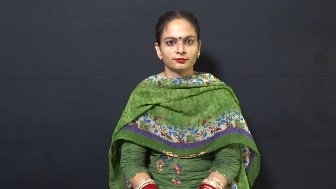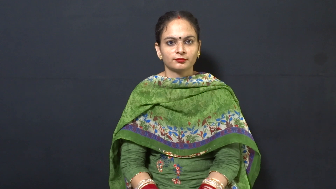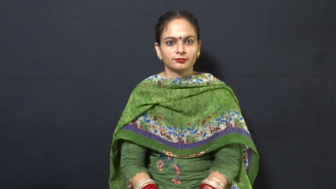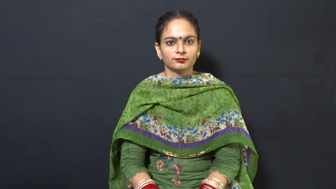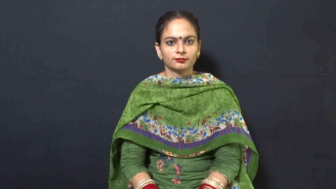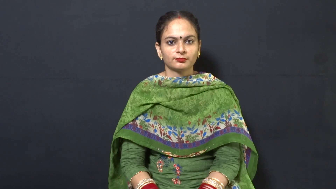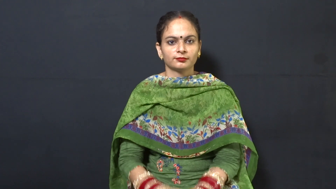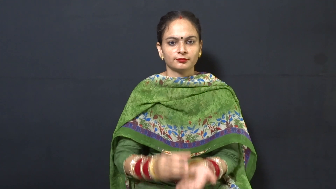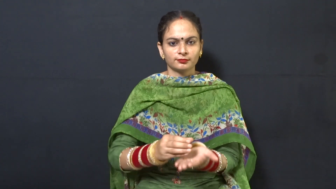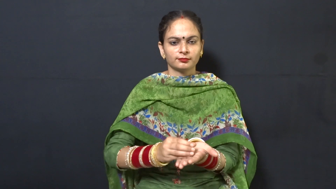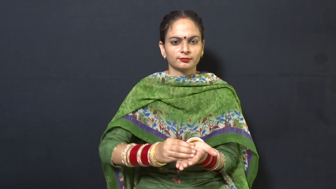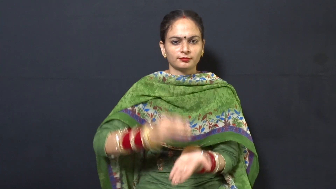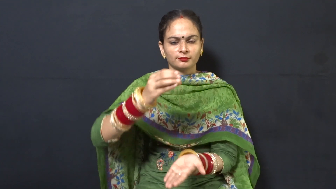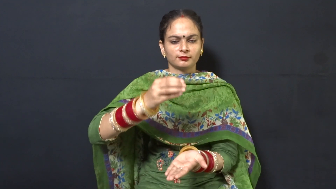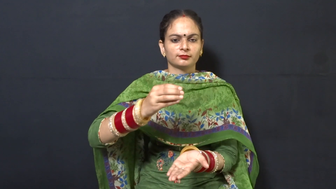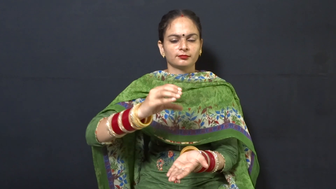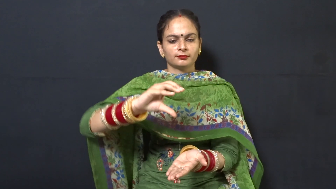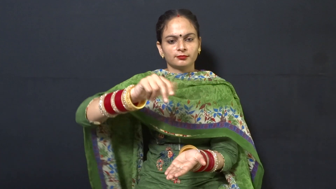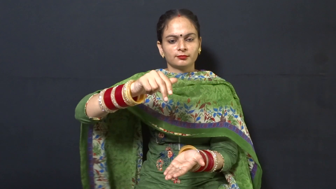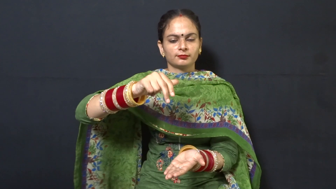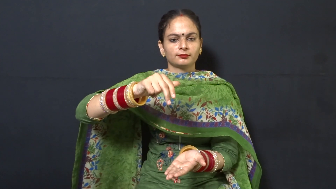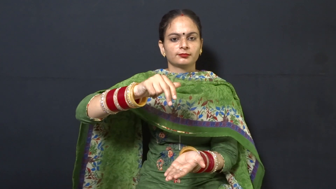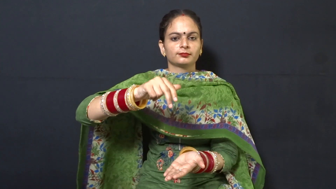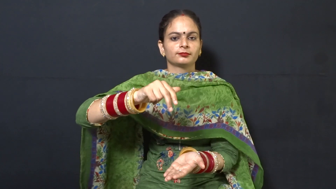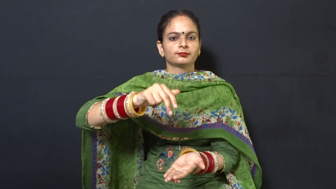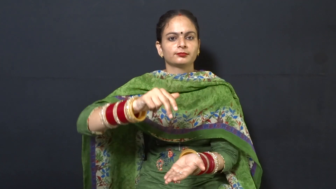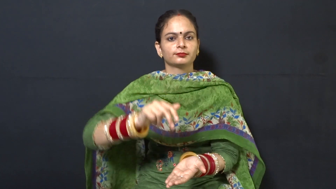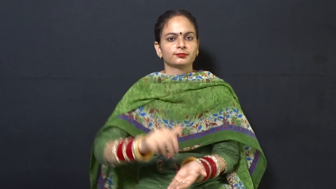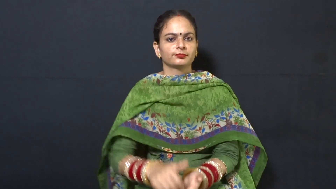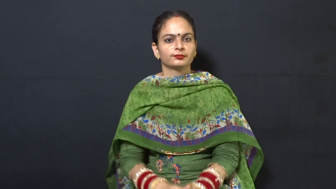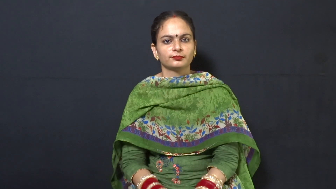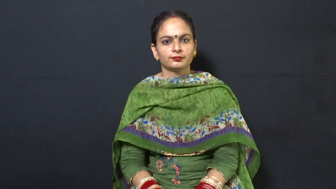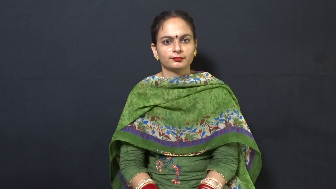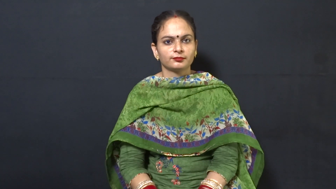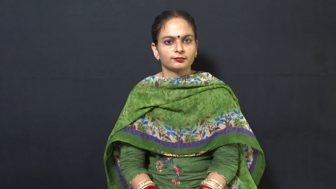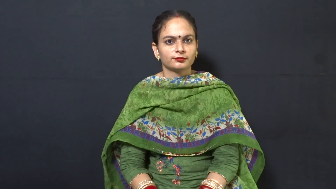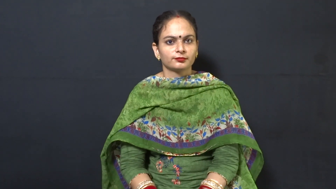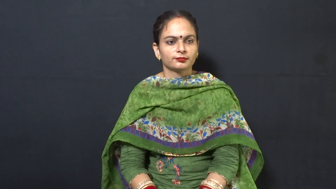Jar